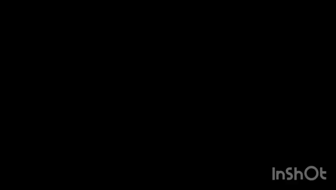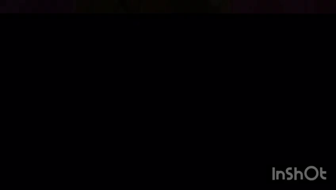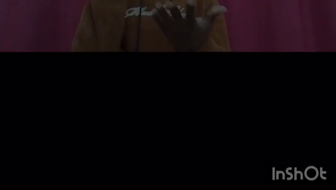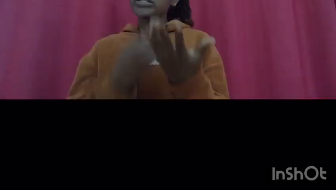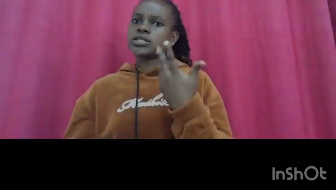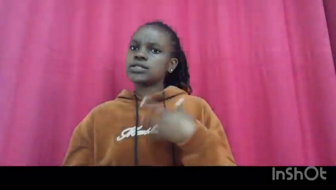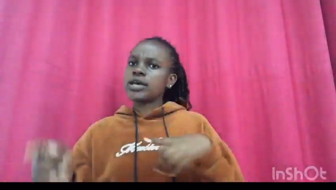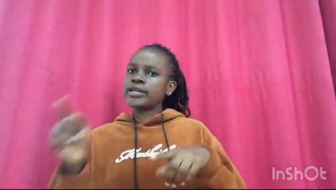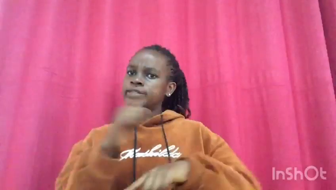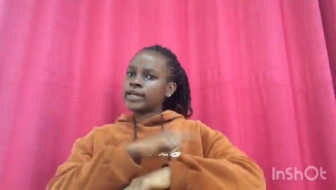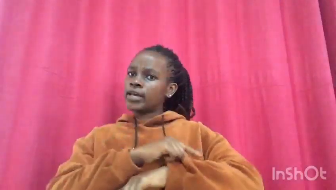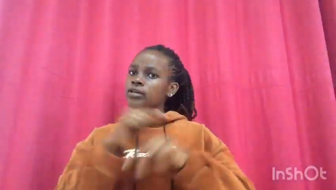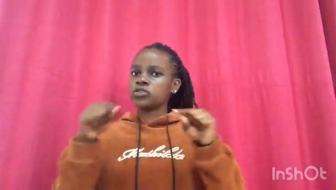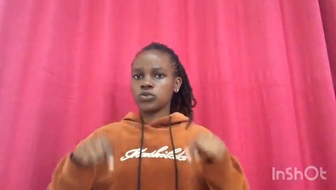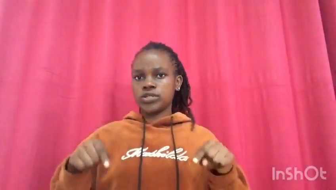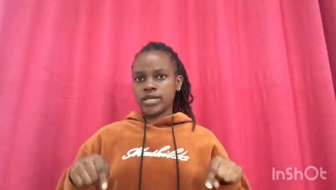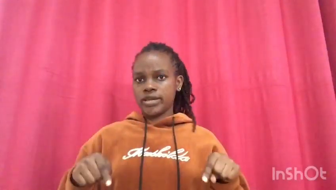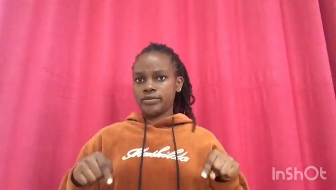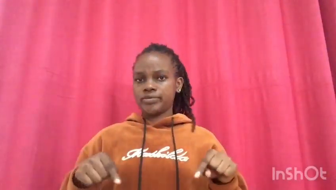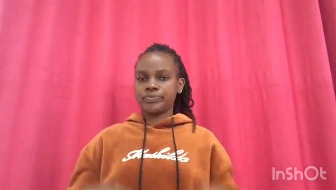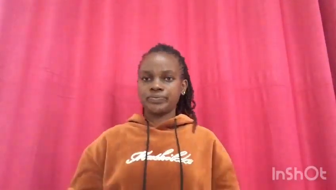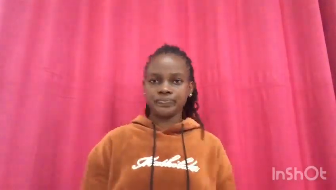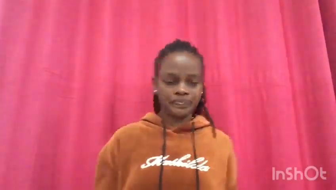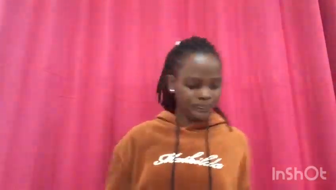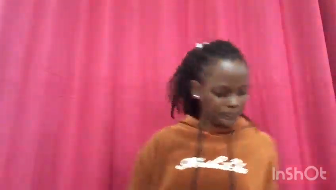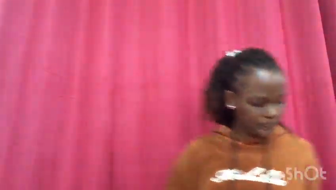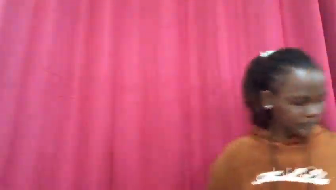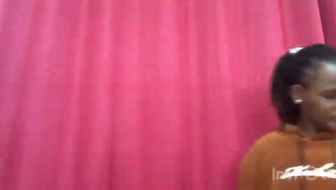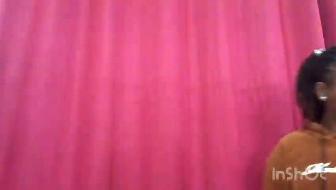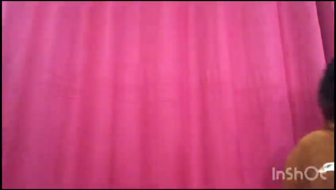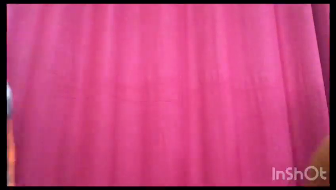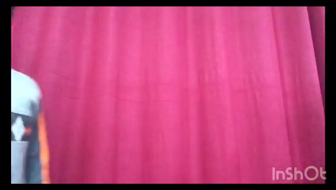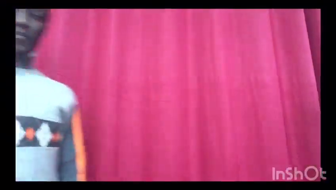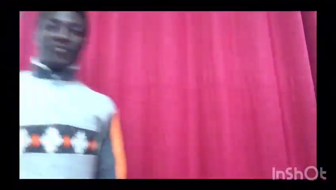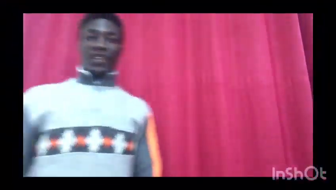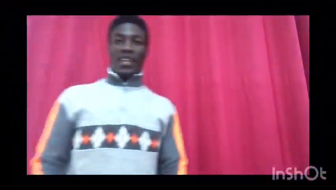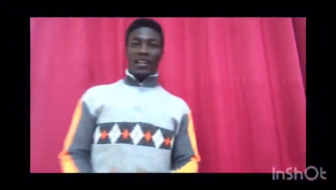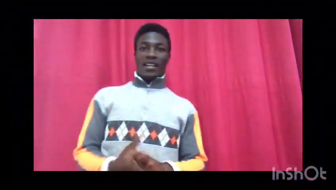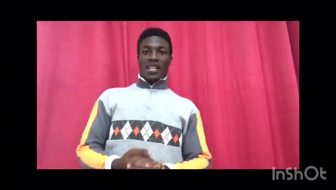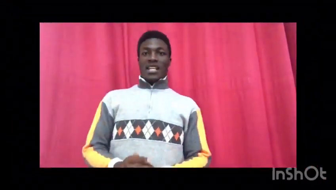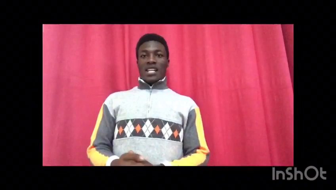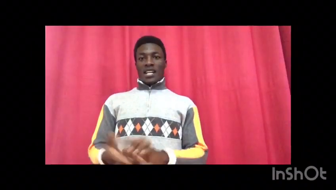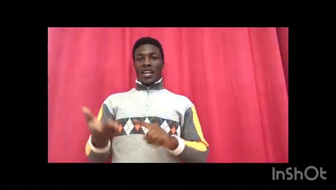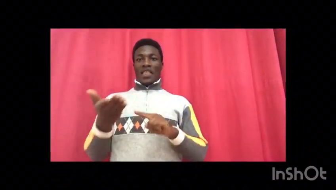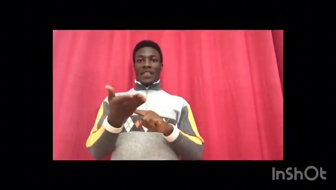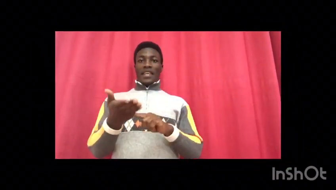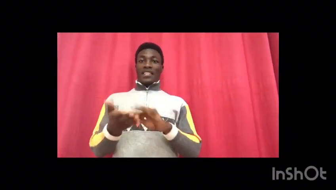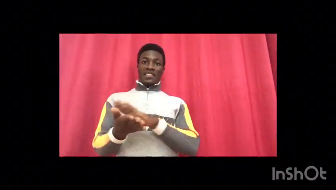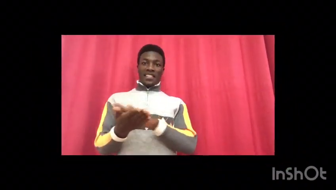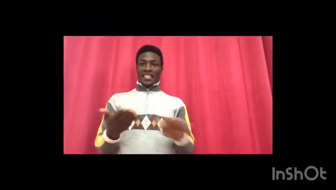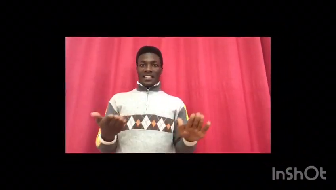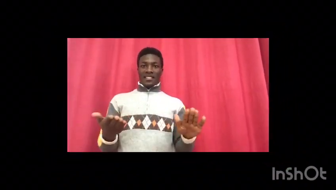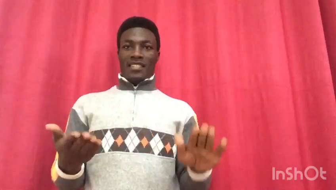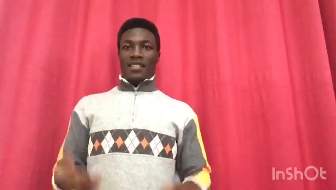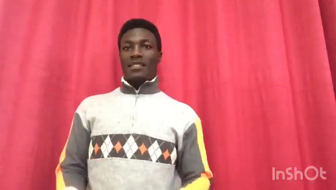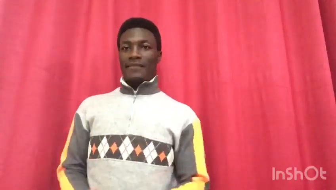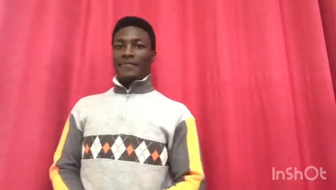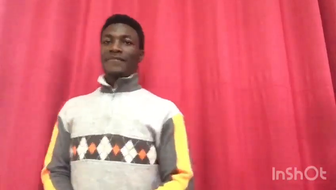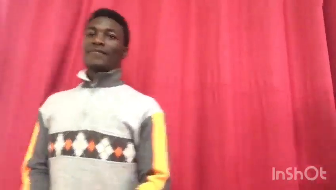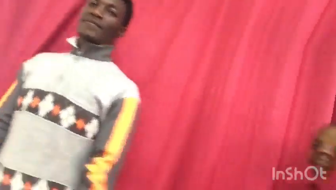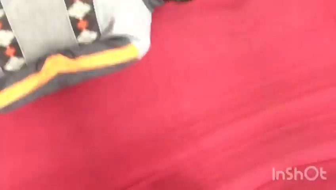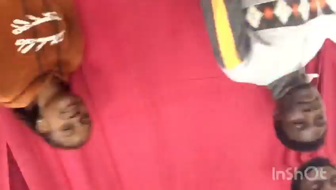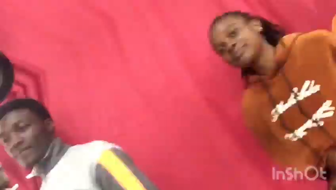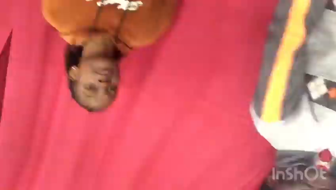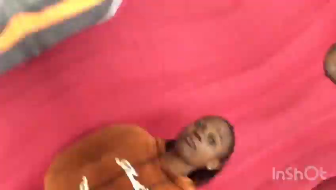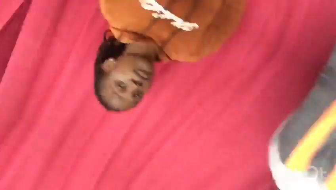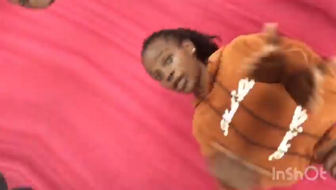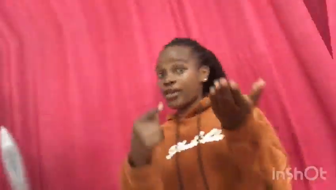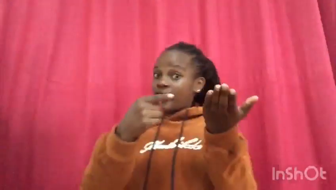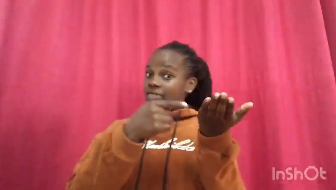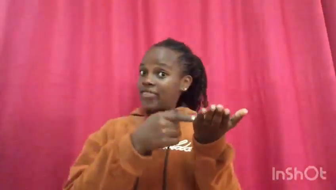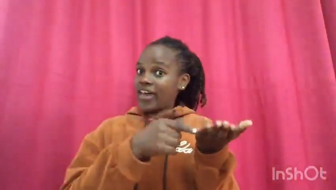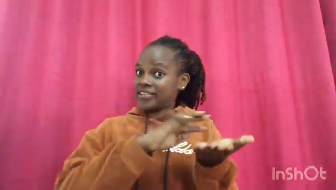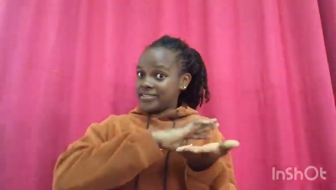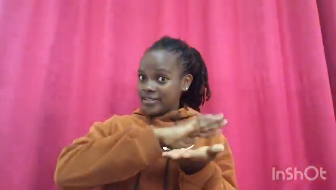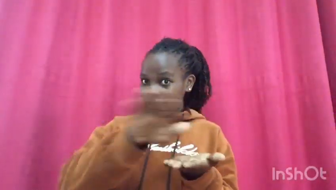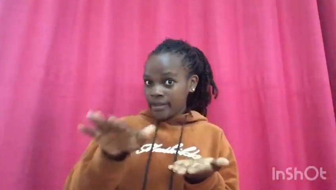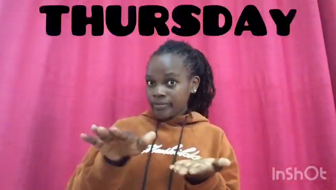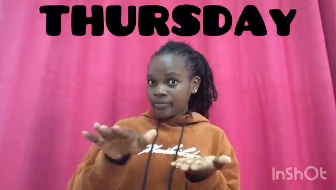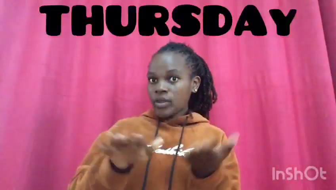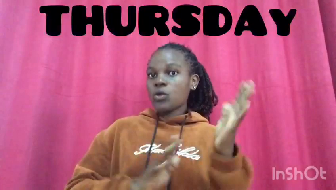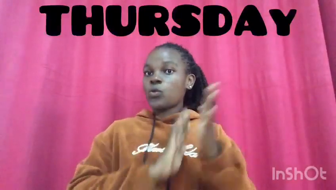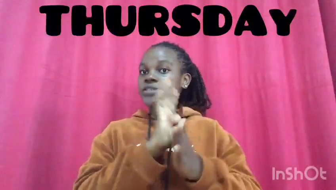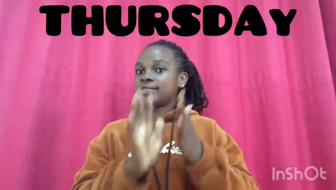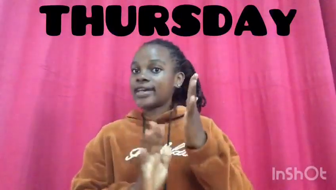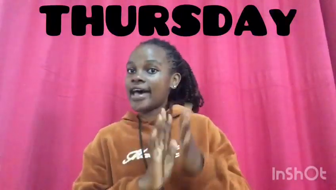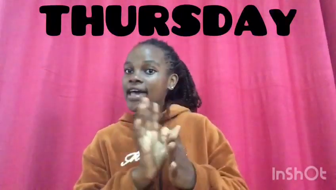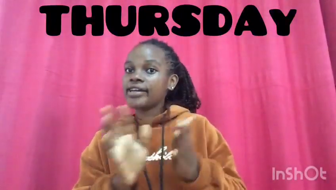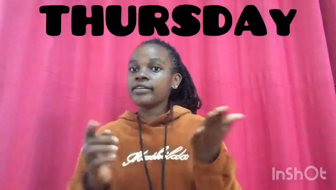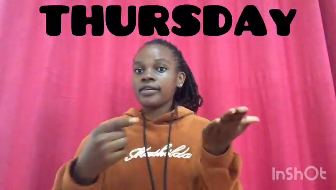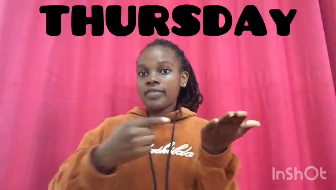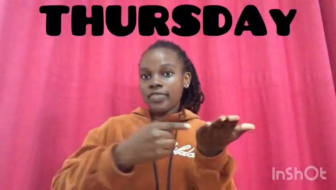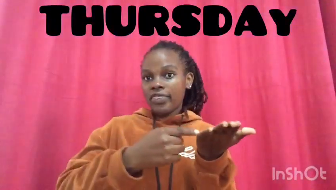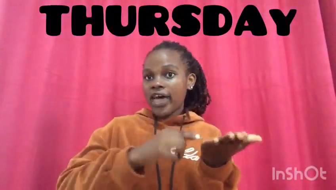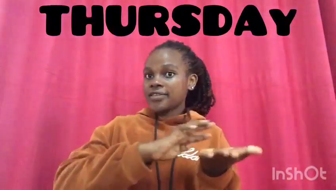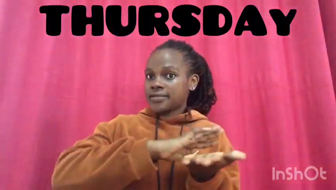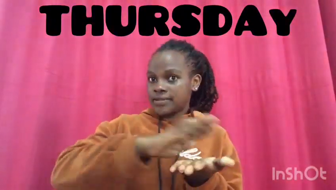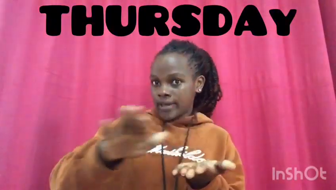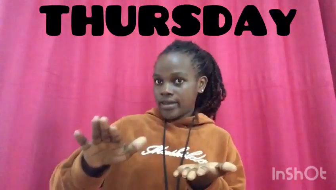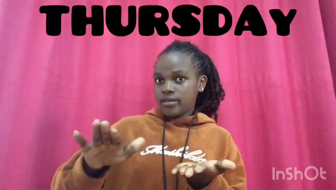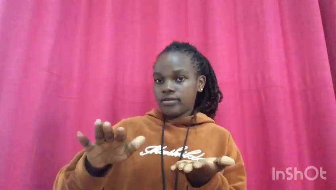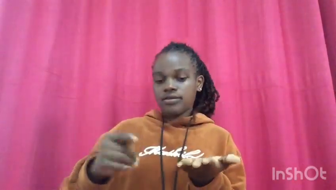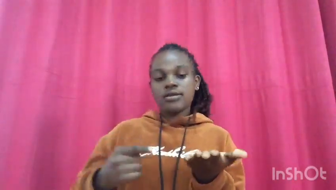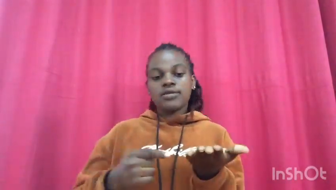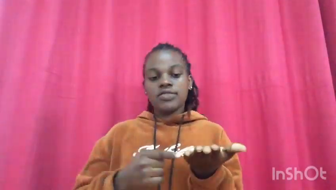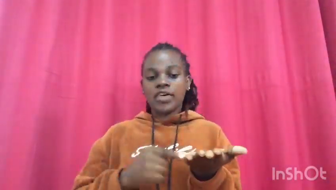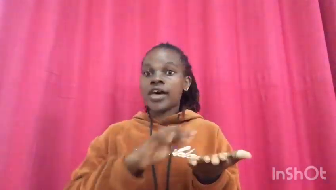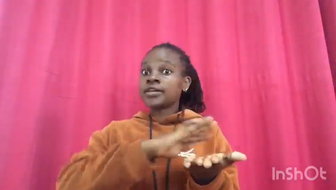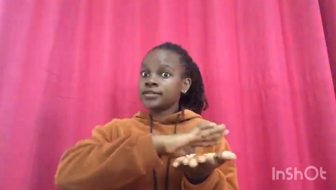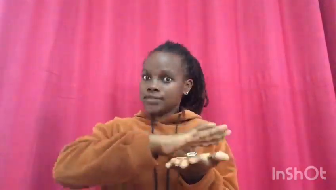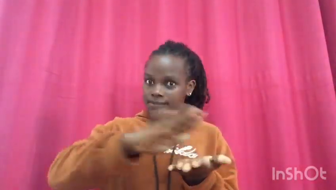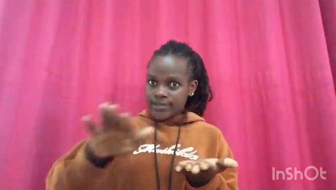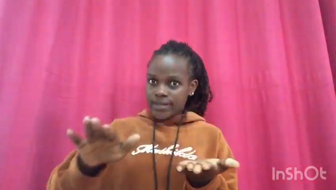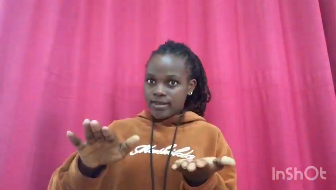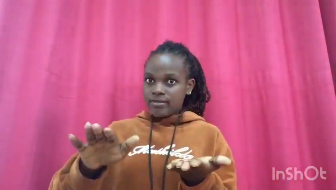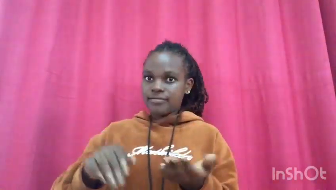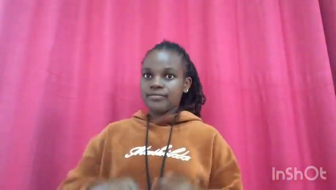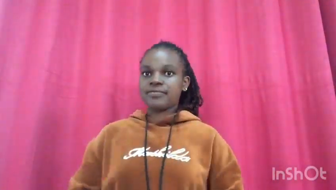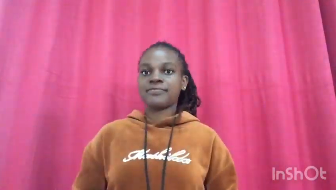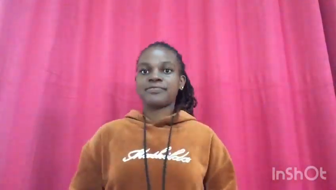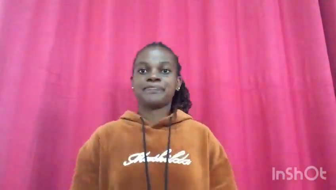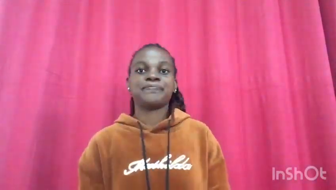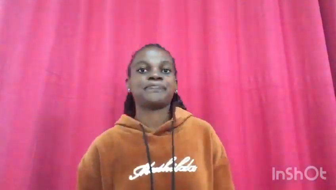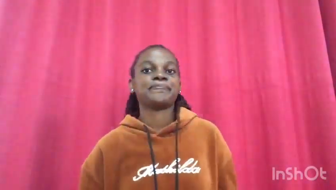THURSDAY